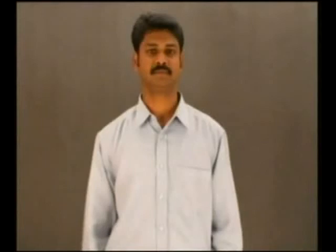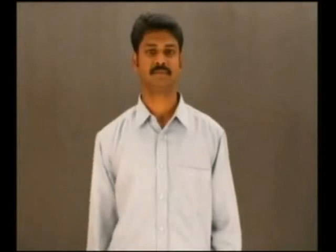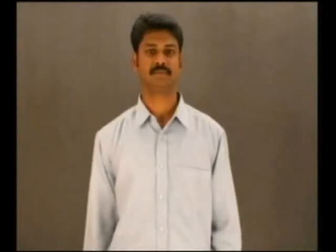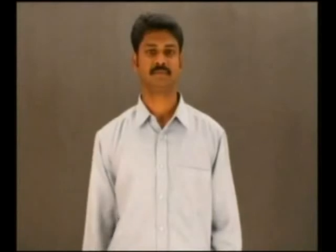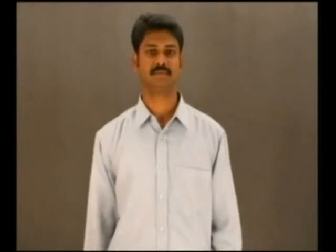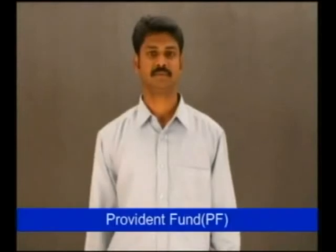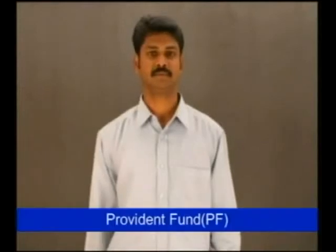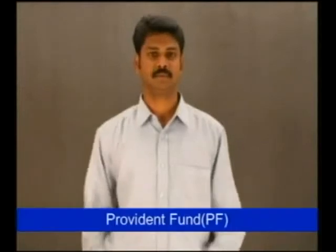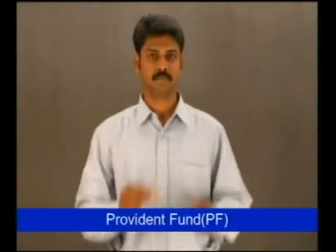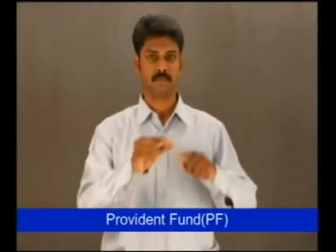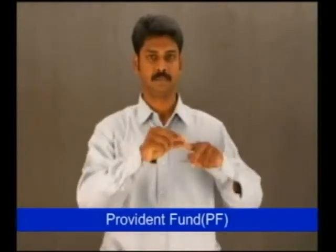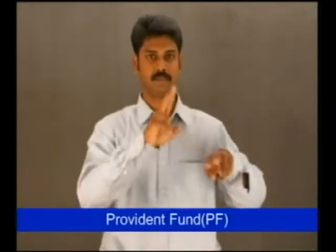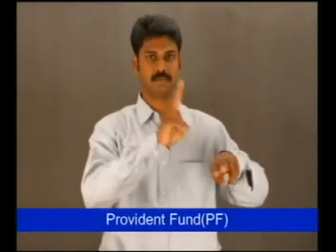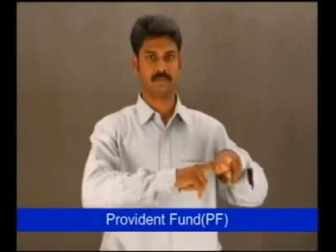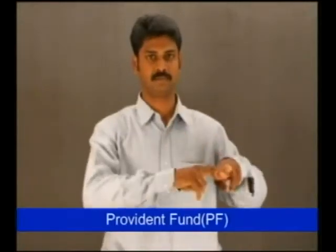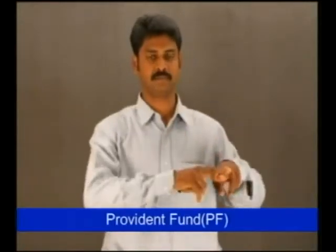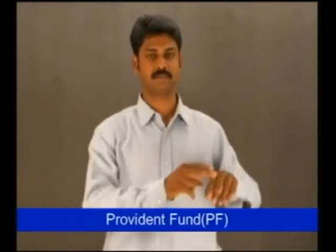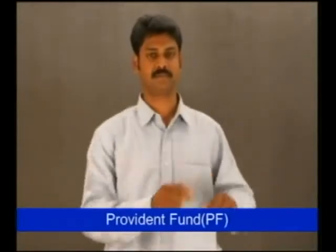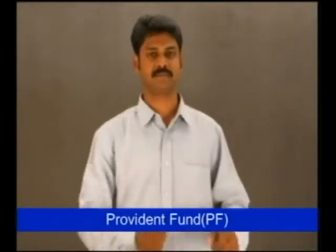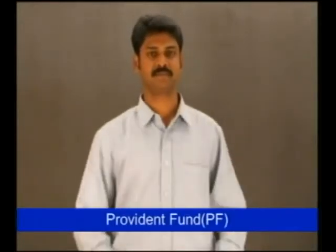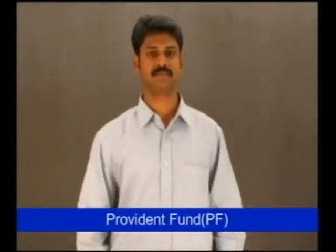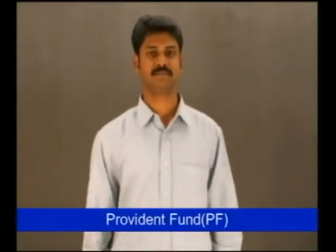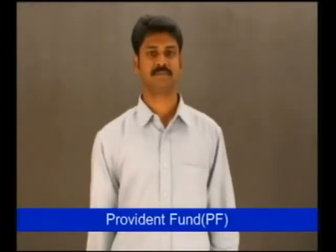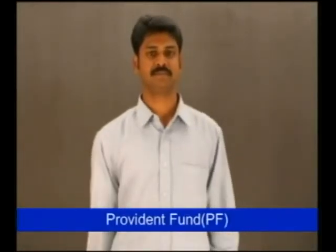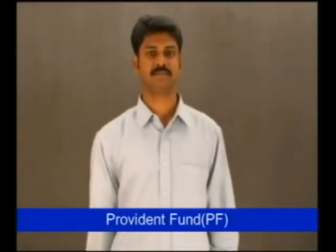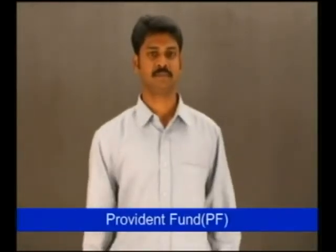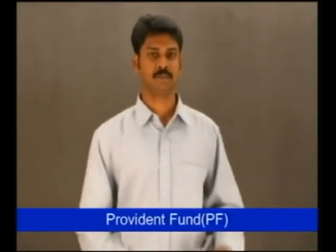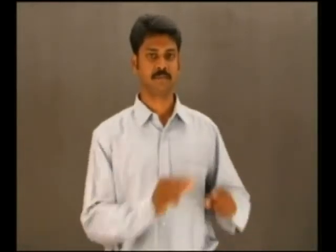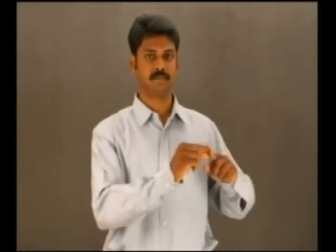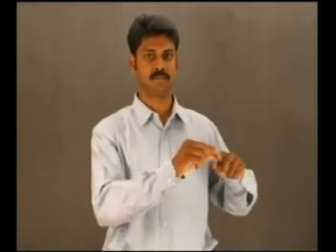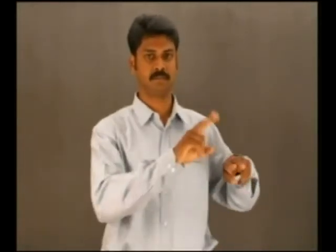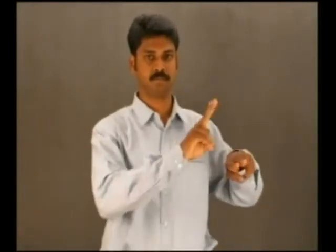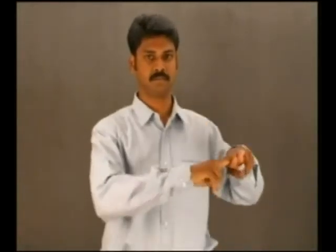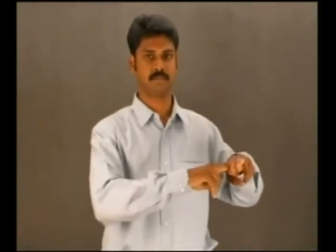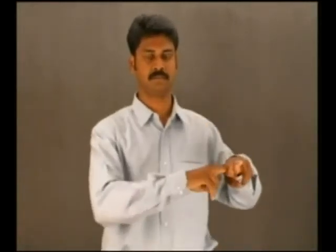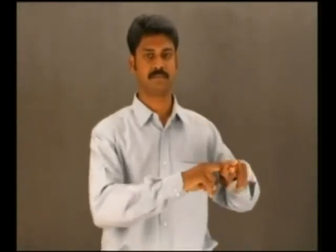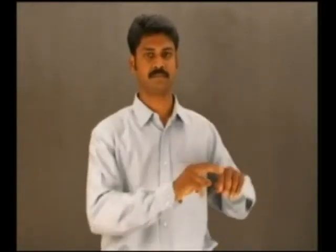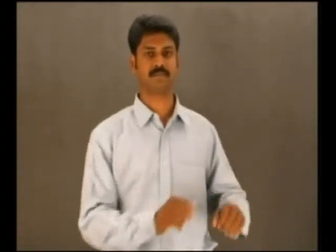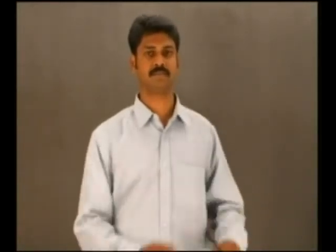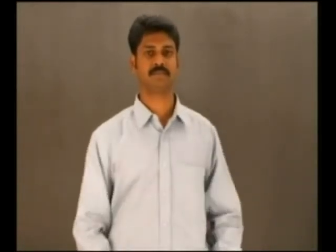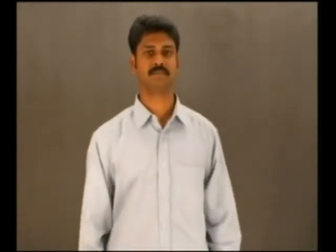Provident Fund (Pf)